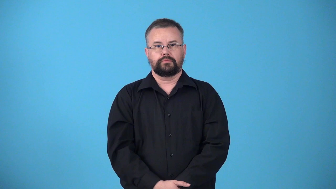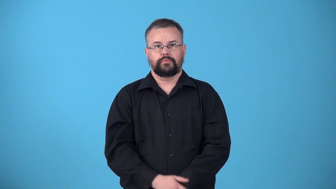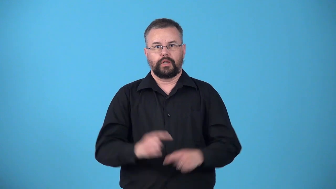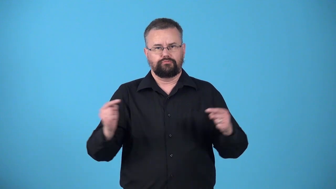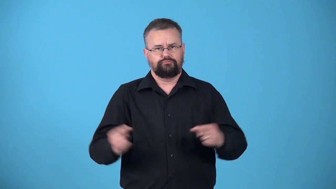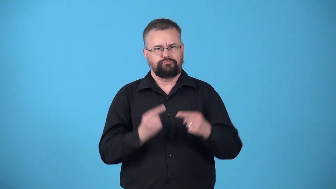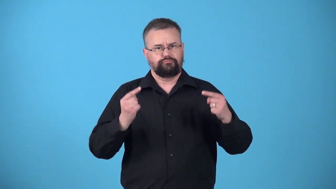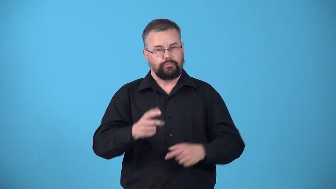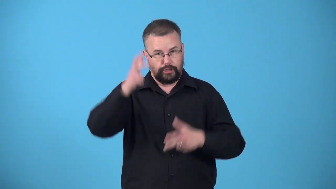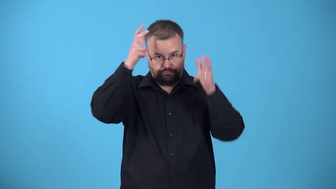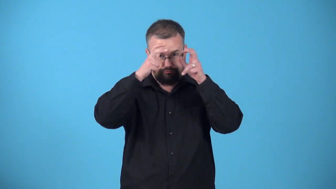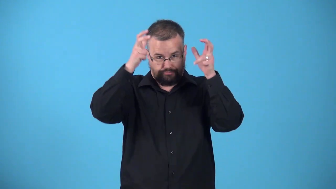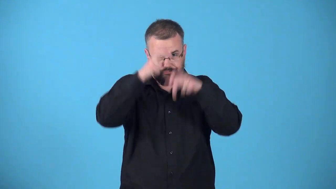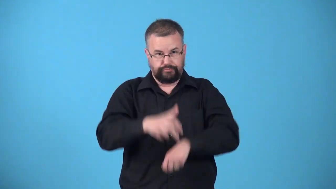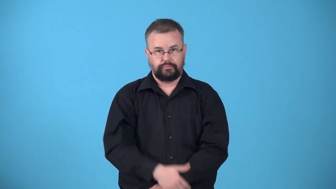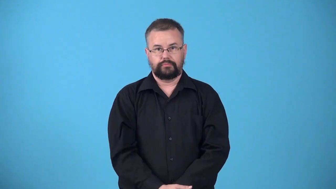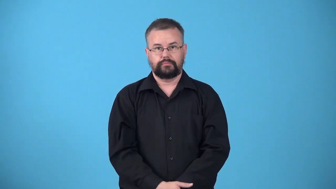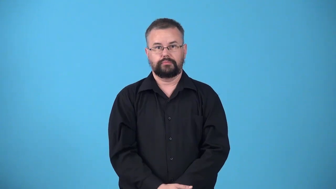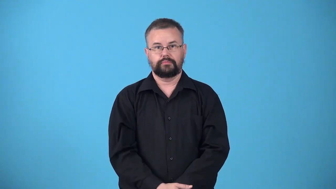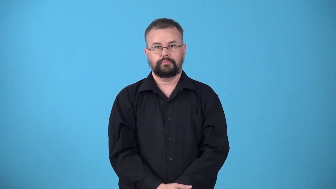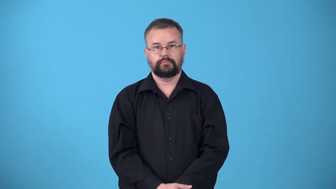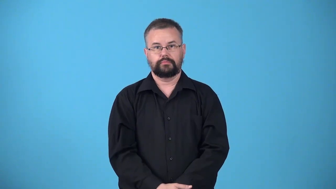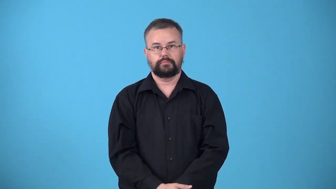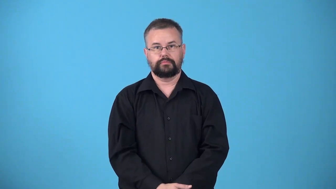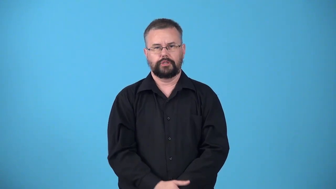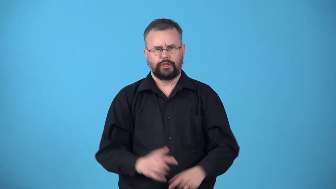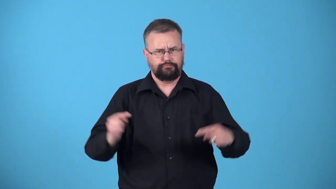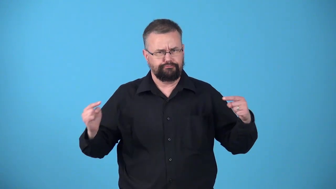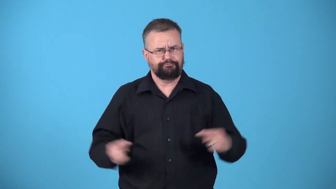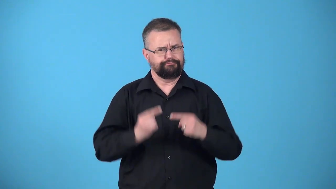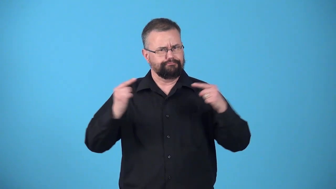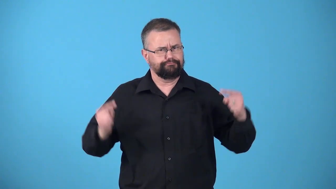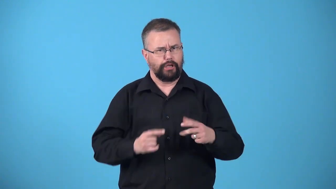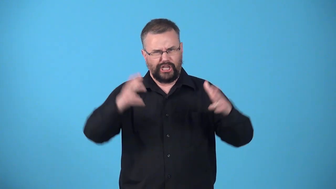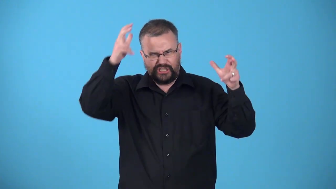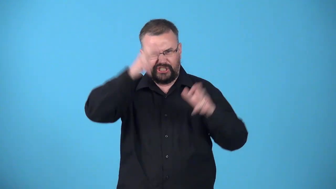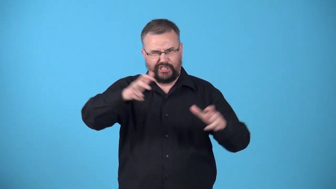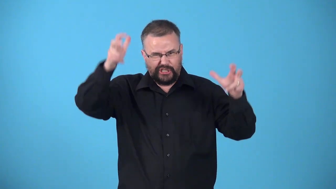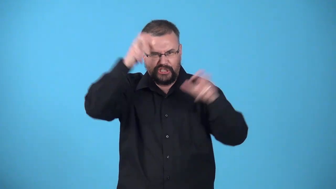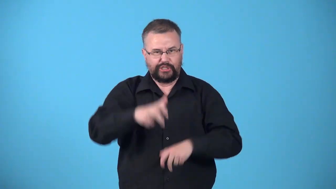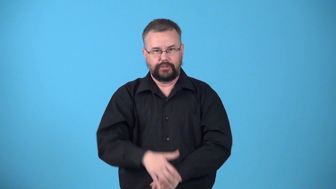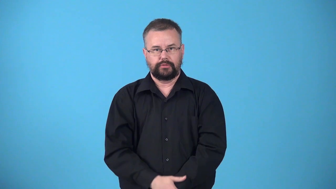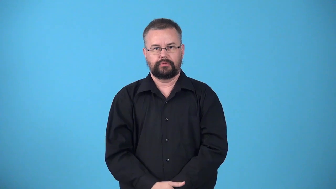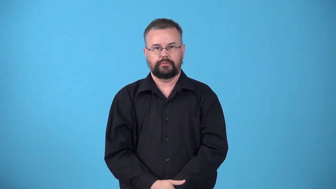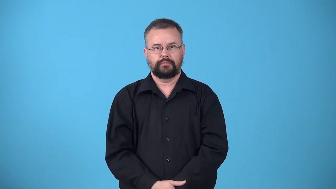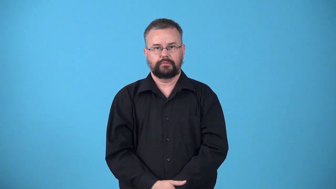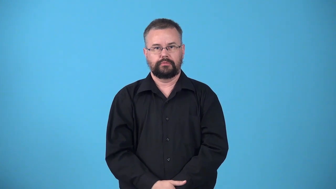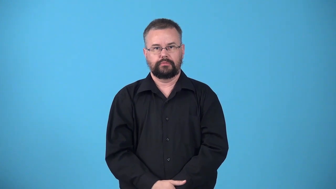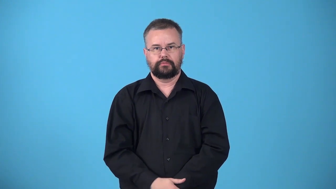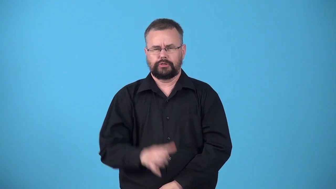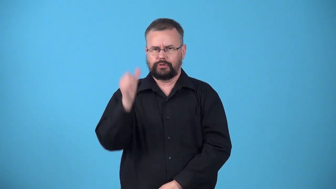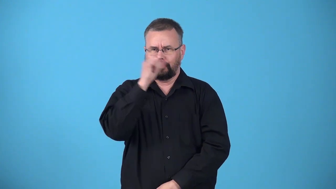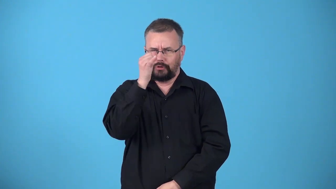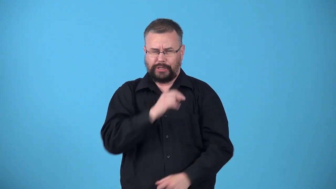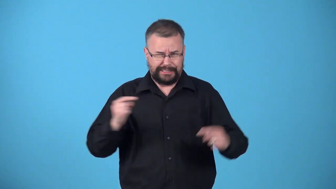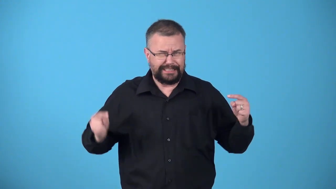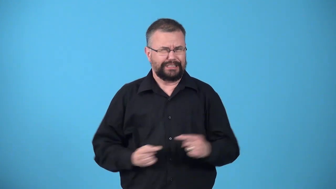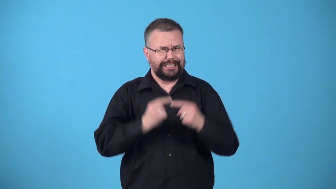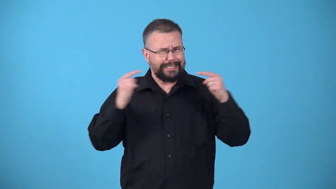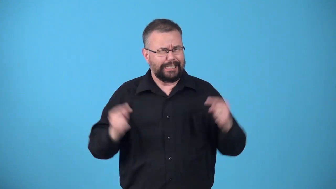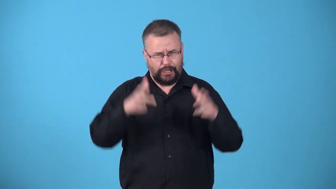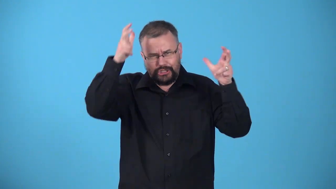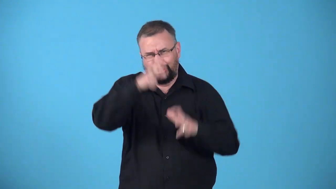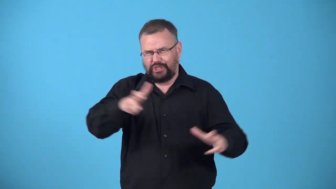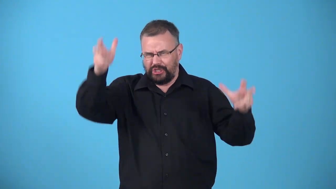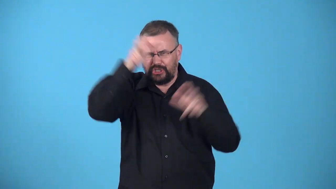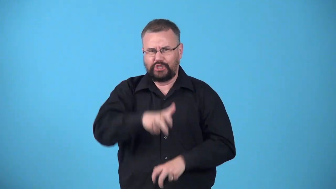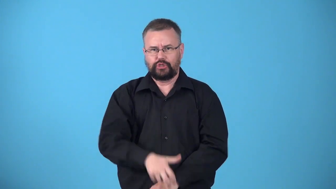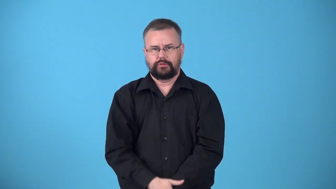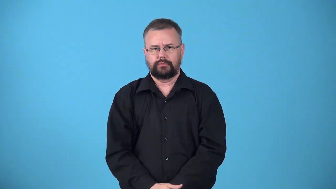unholy,unholier,unholiest